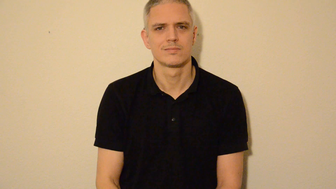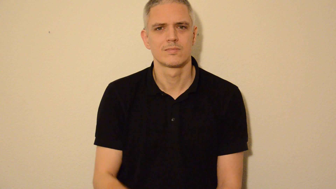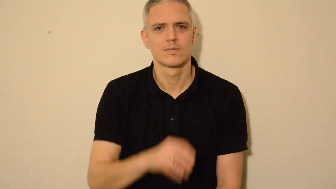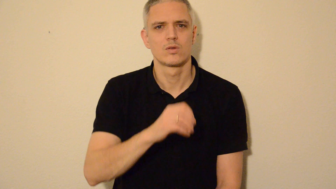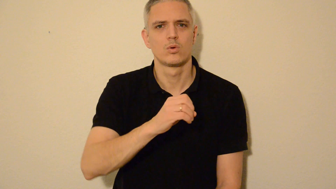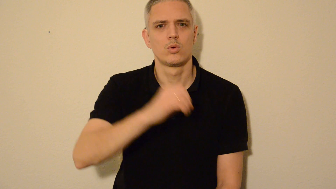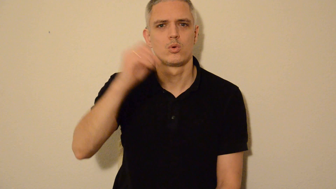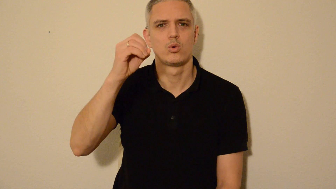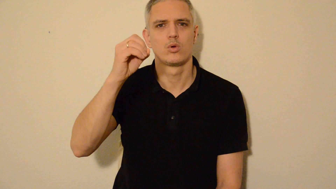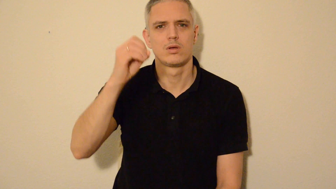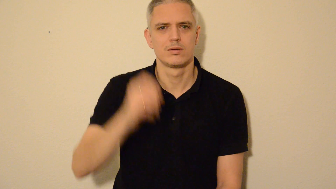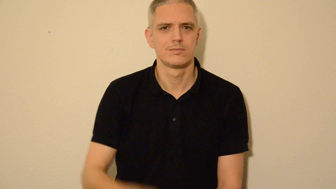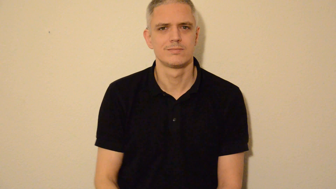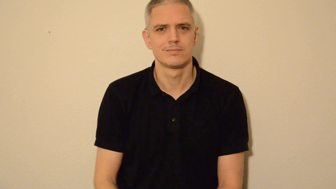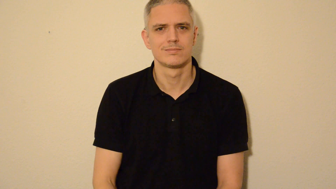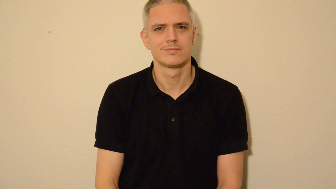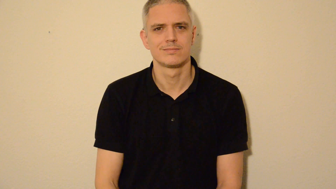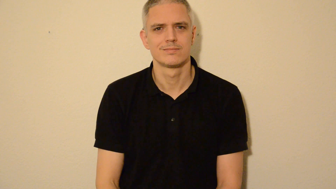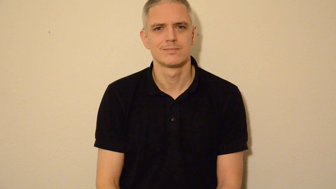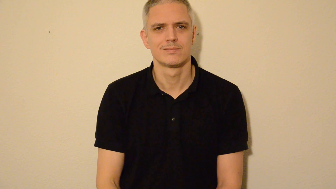letterowithstroke